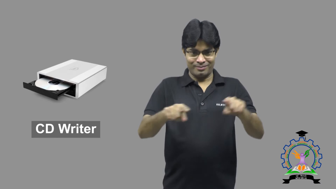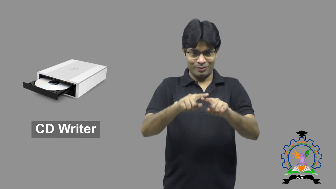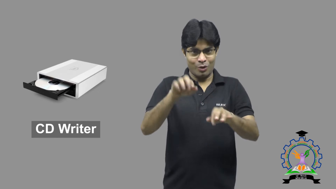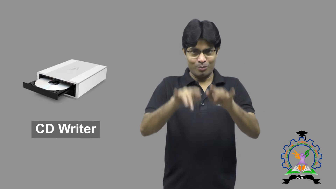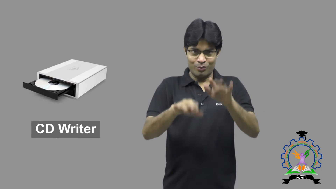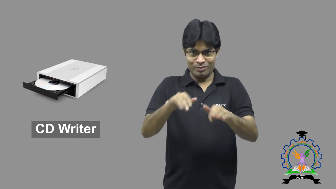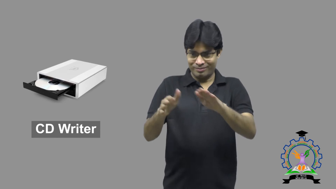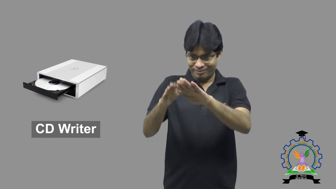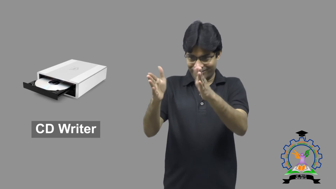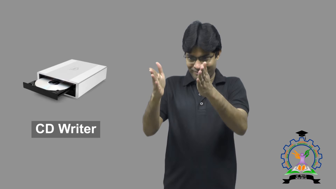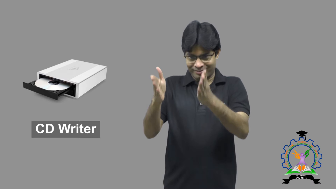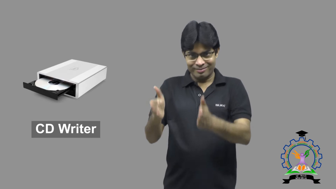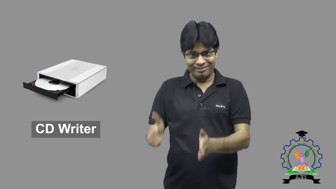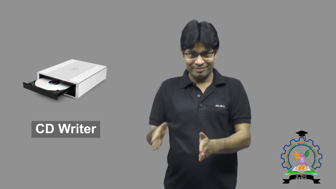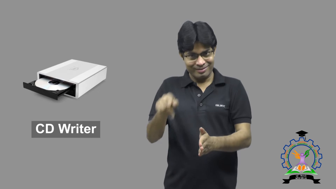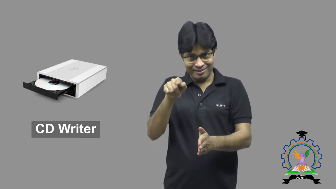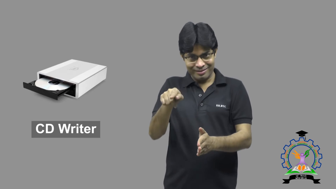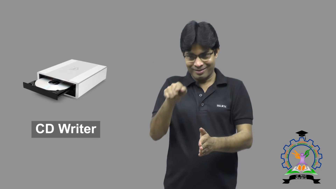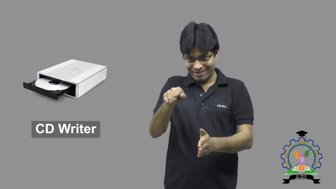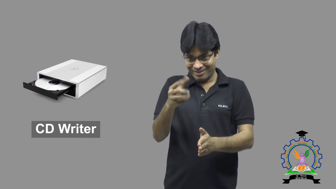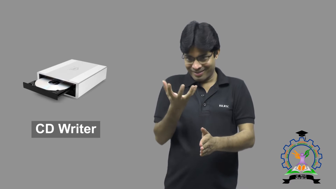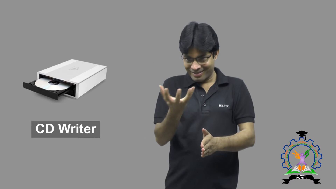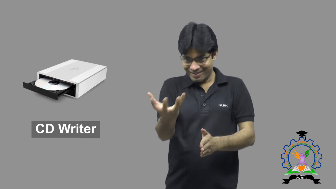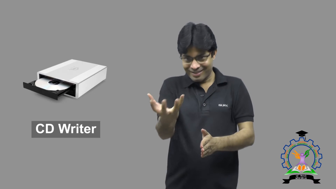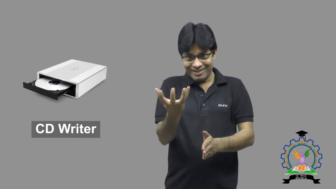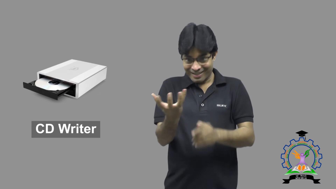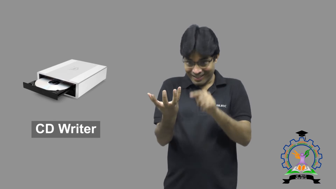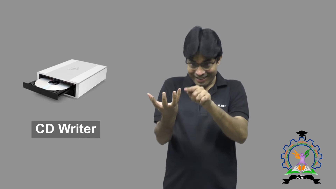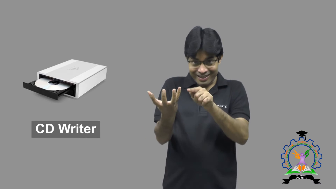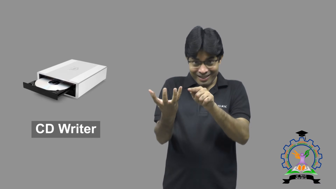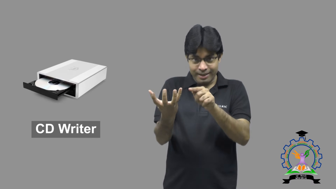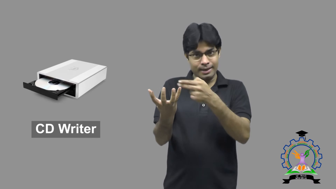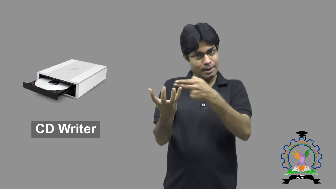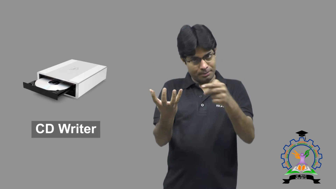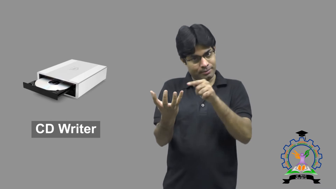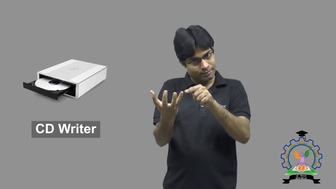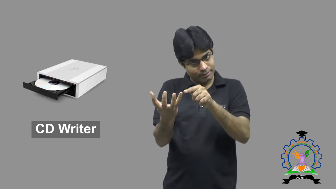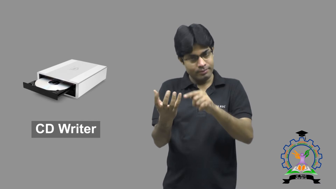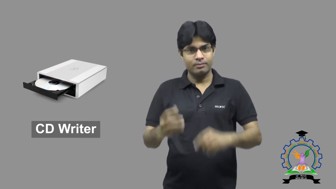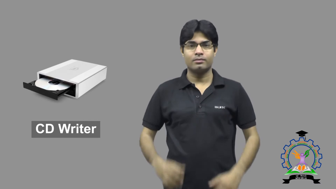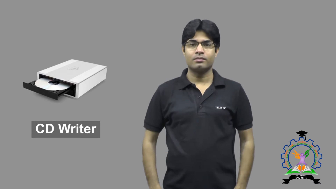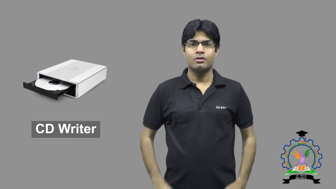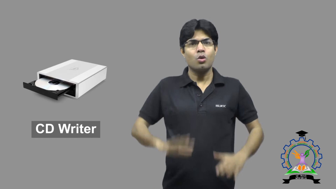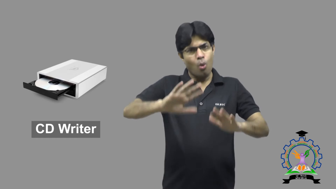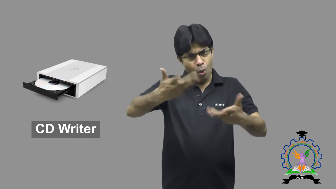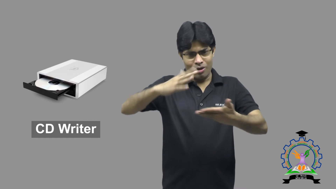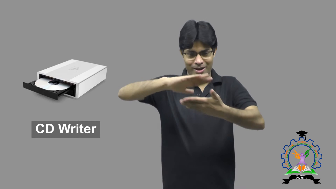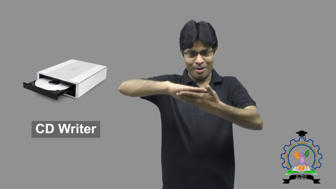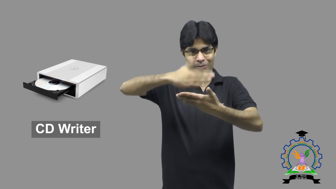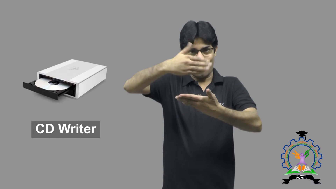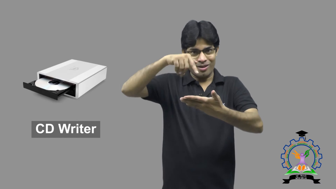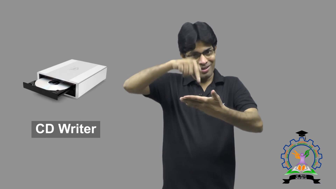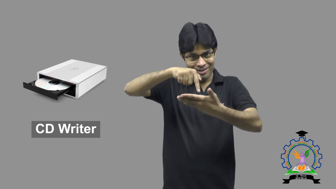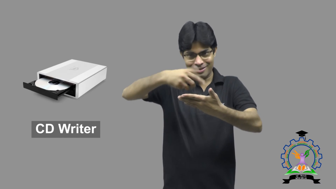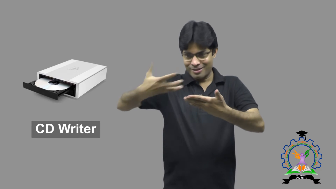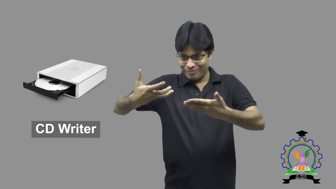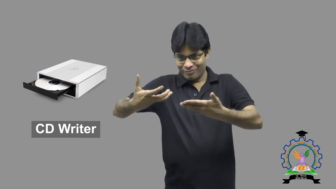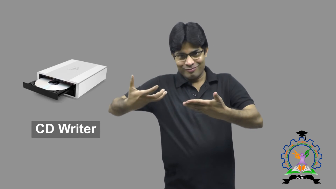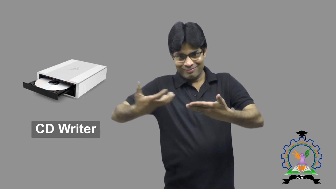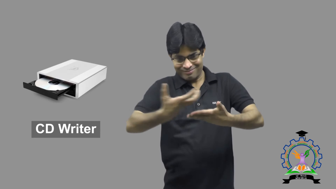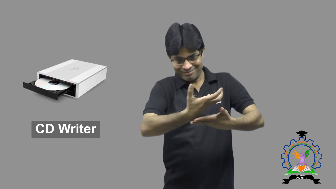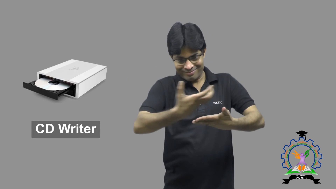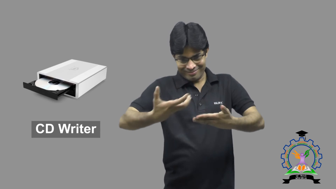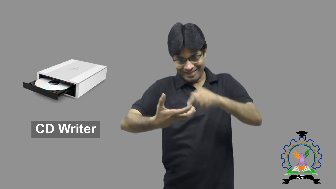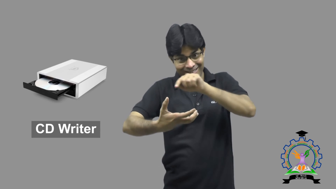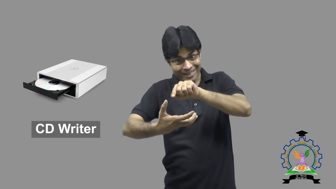CD Writer